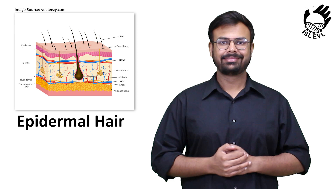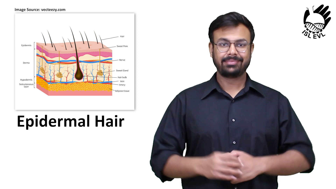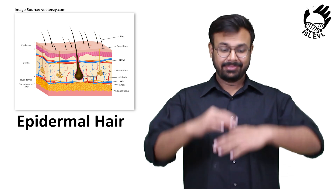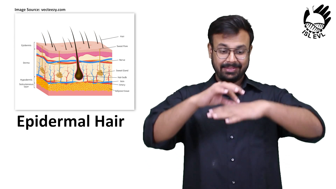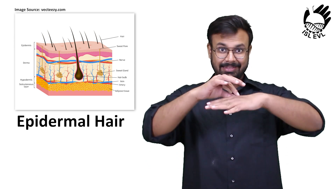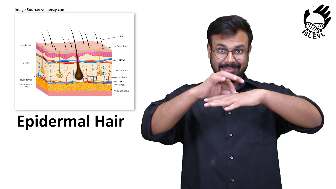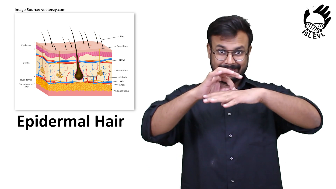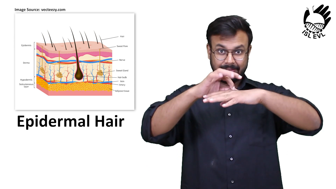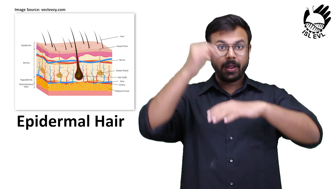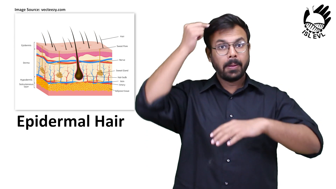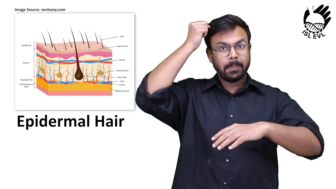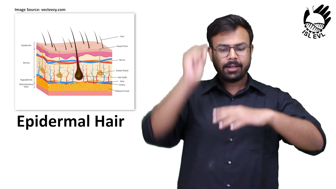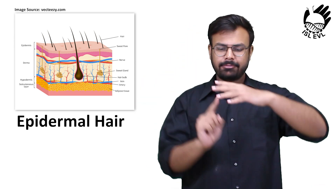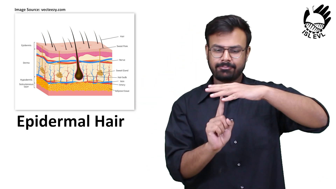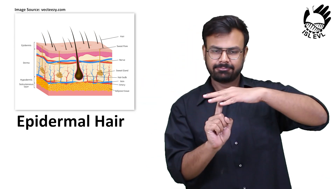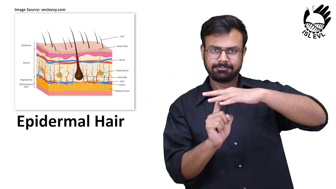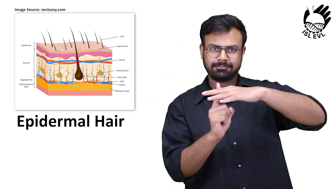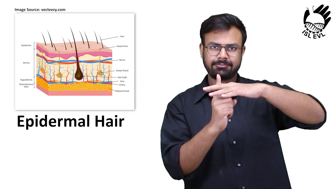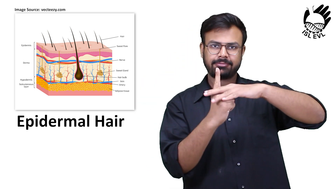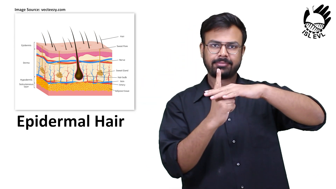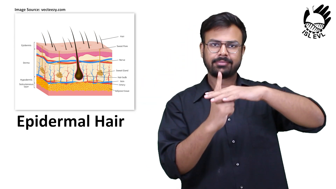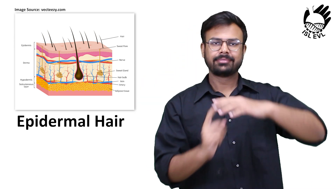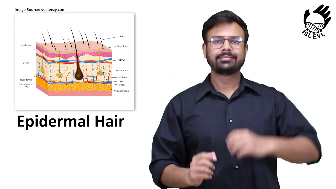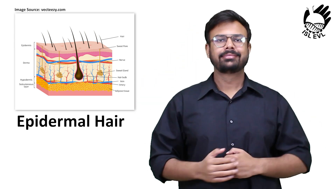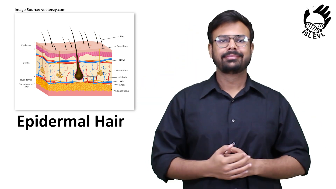Epidermal Hair